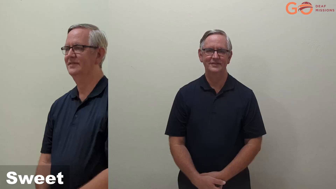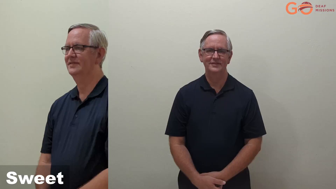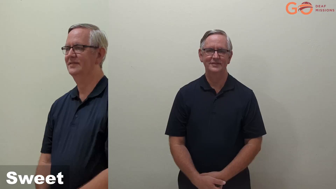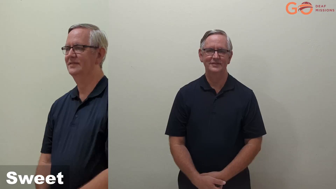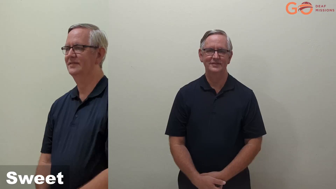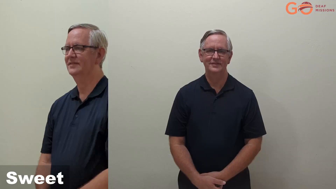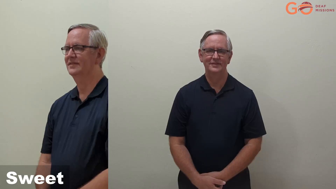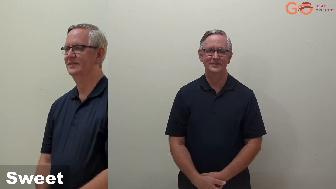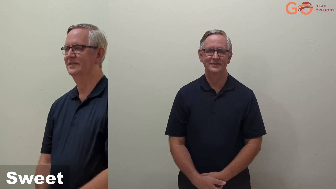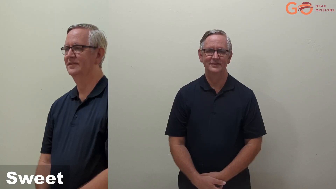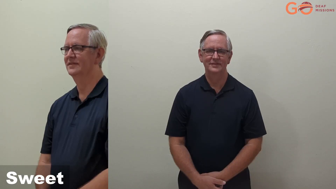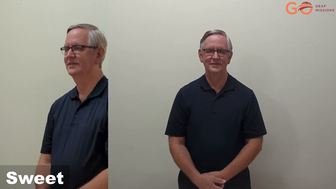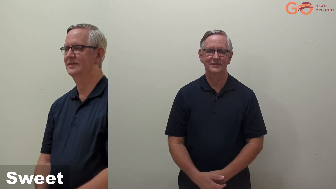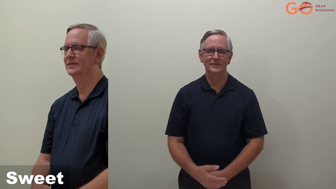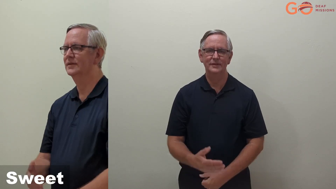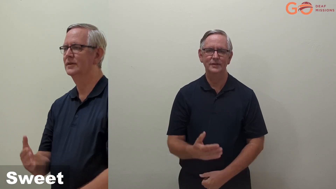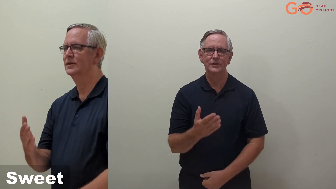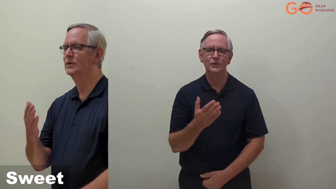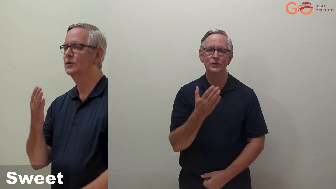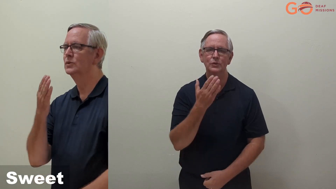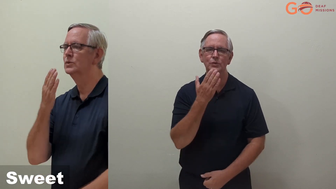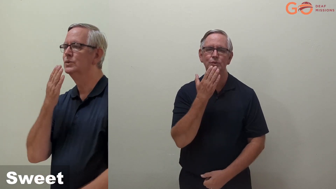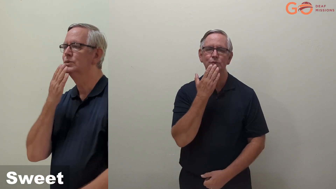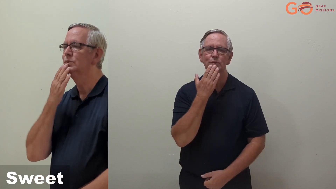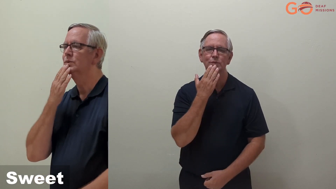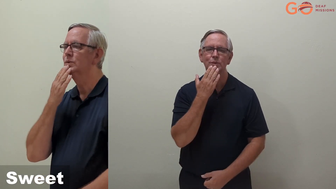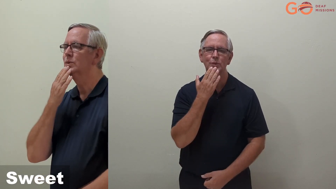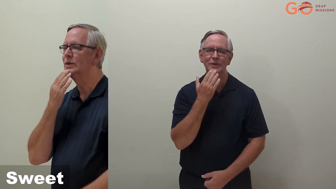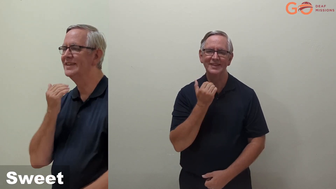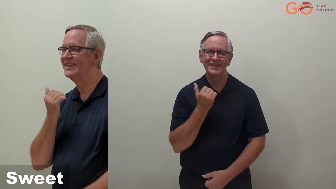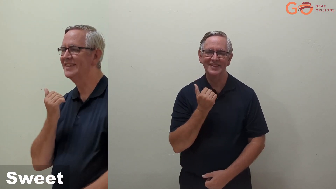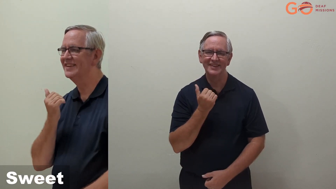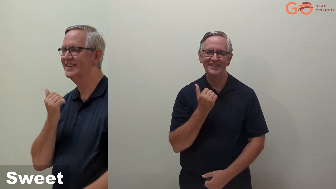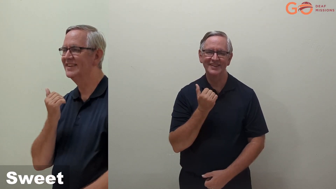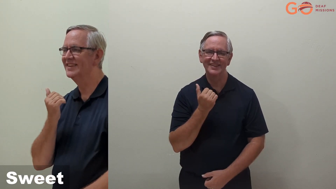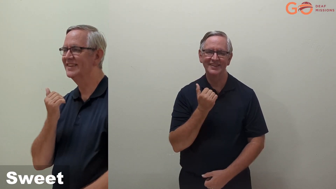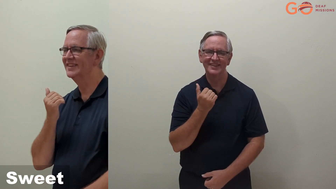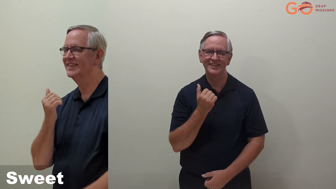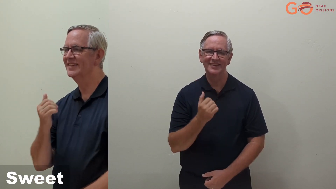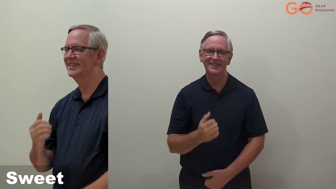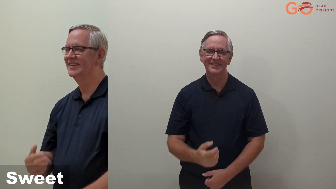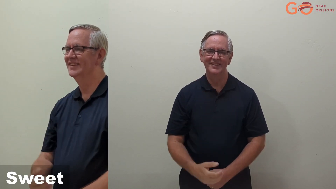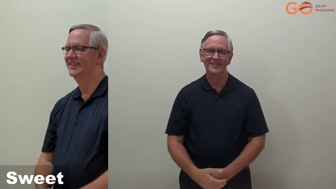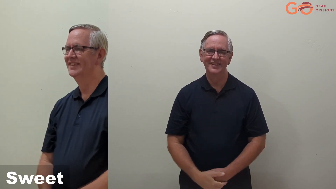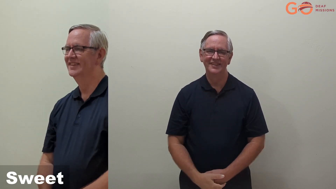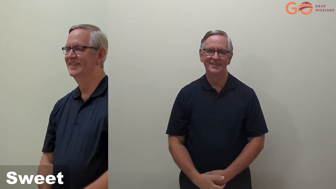Sweet